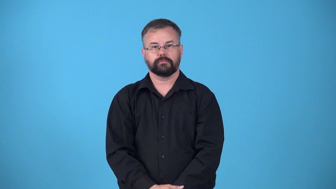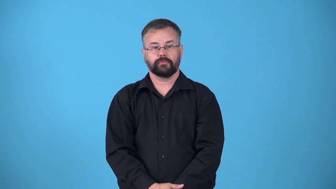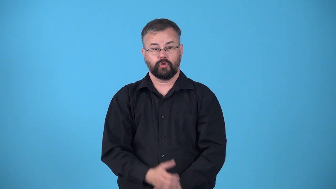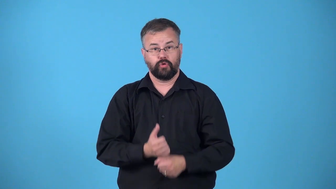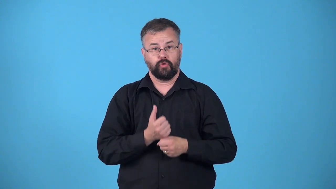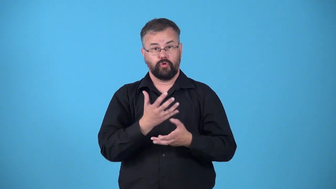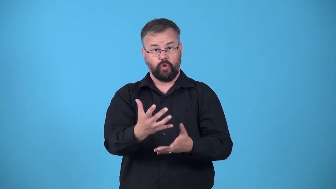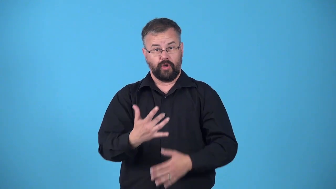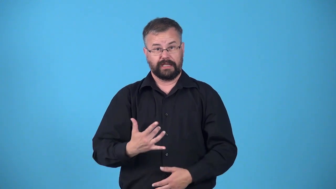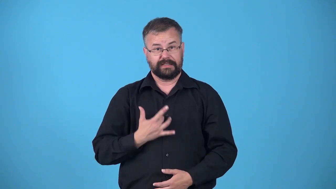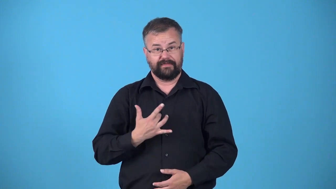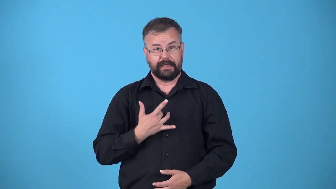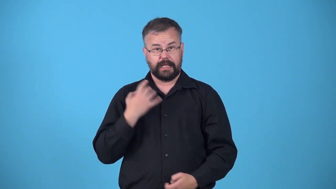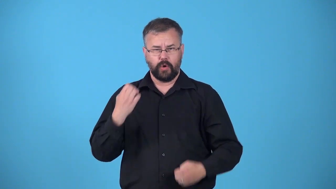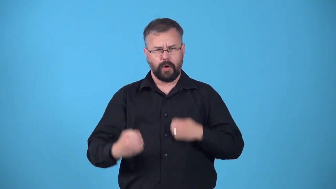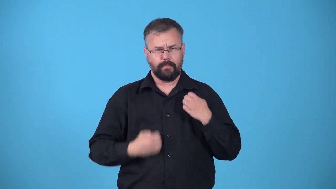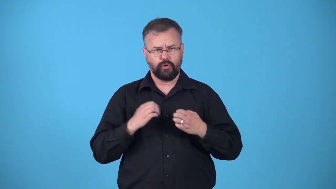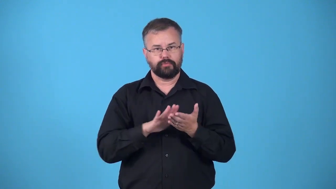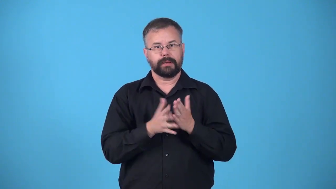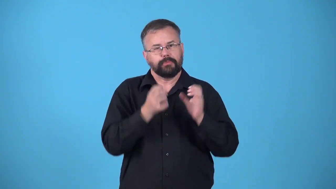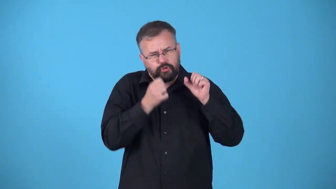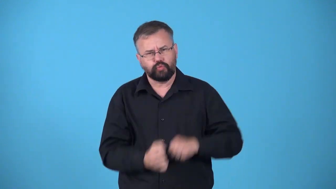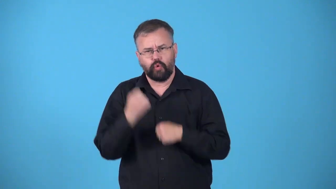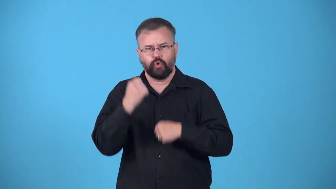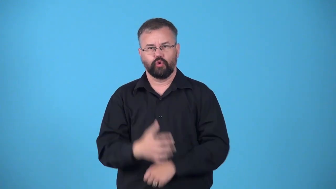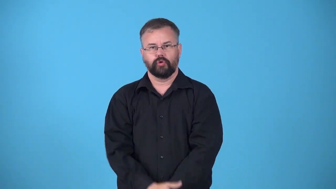fan the flames